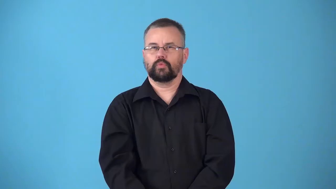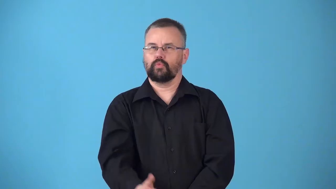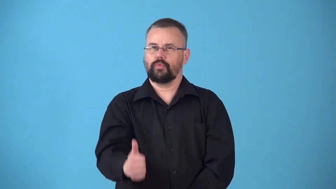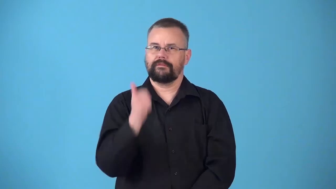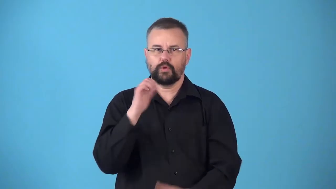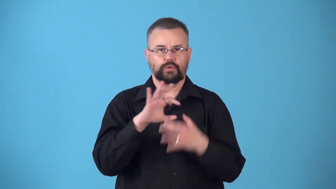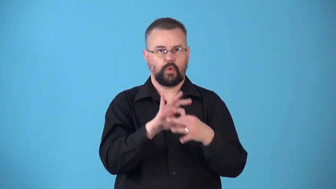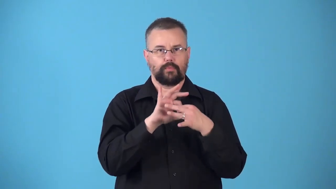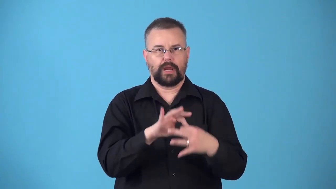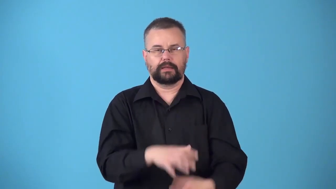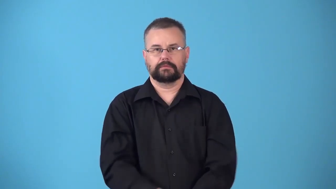noncooperation